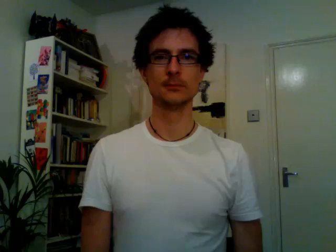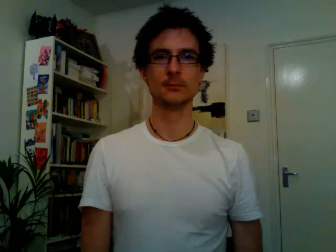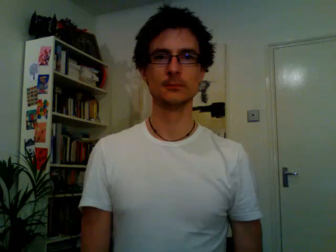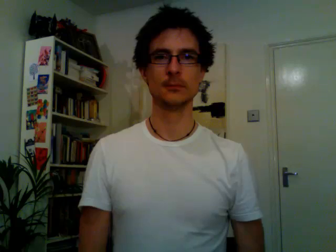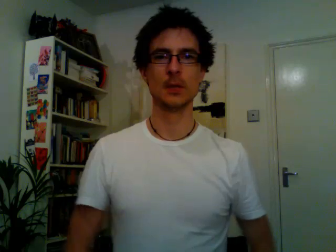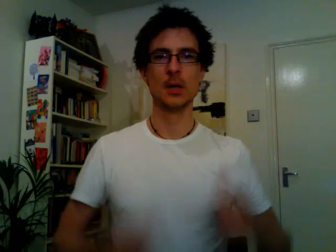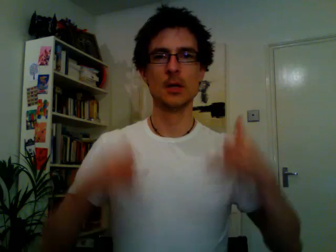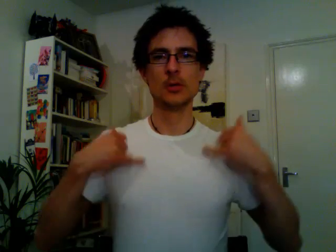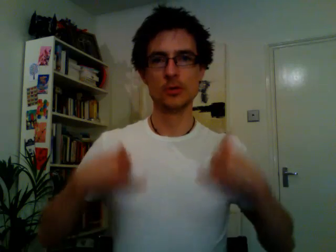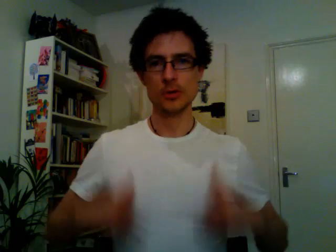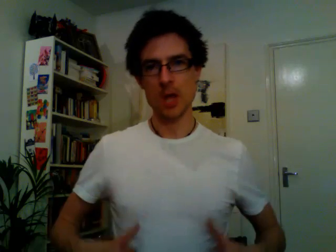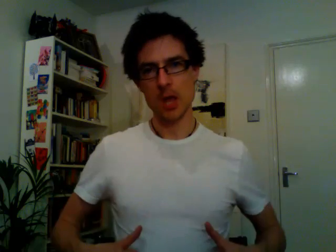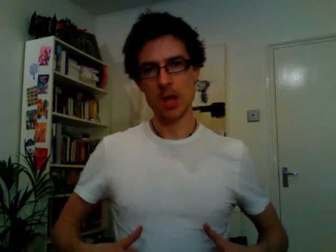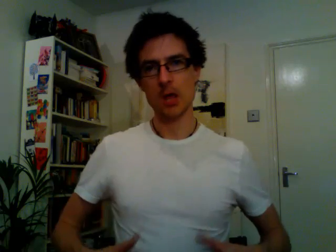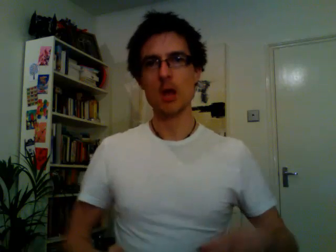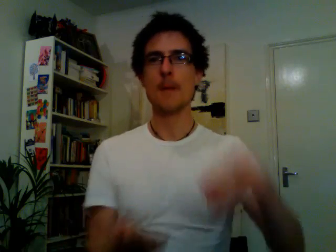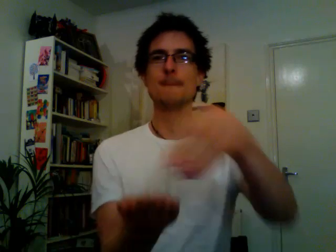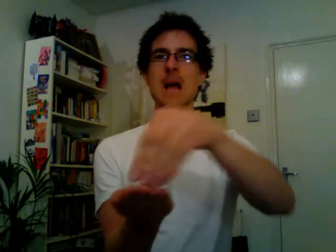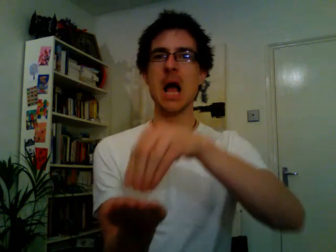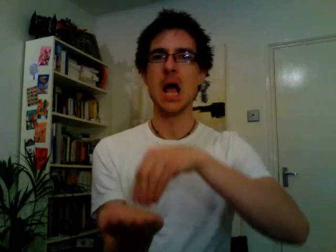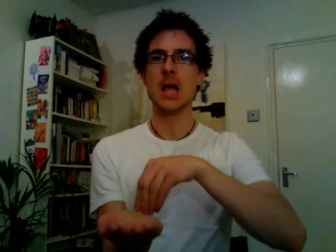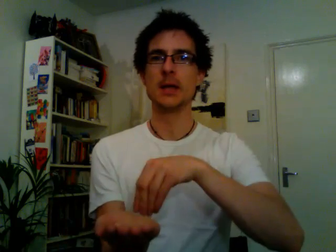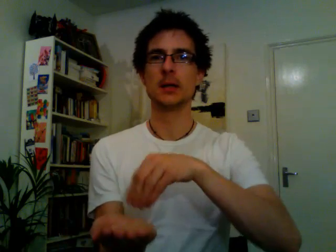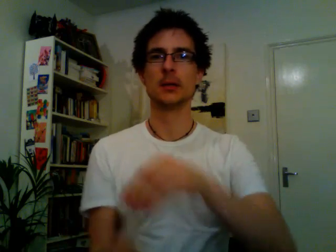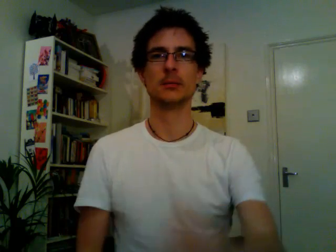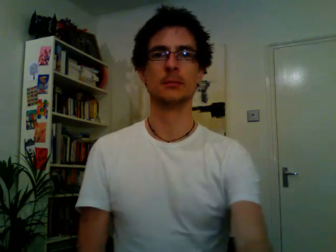sick pay